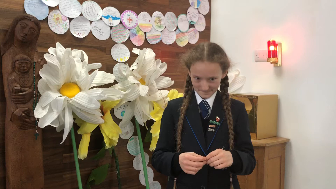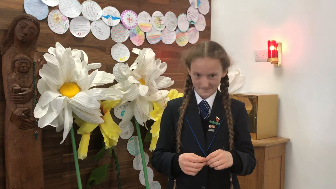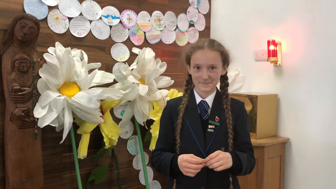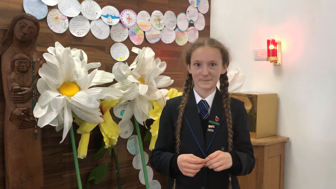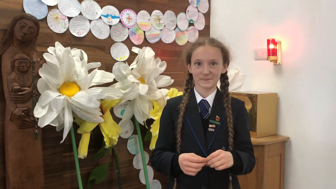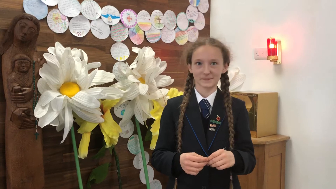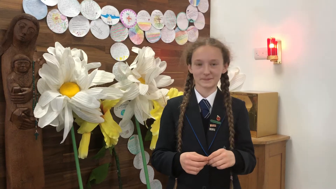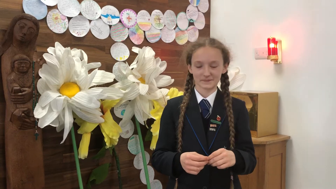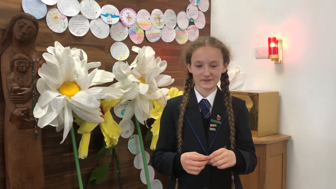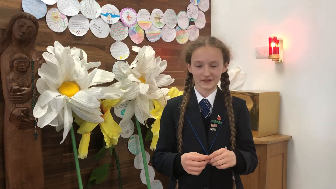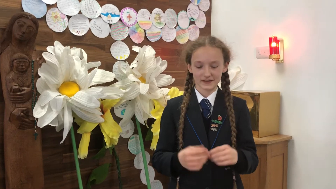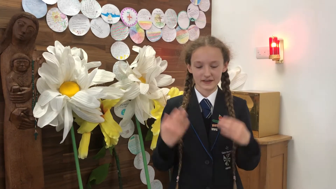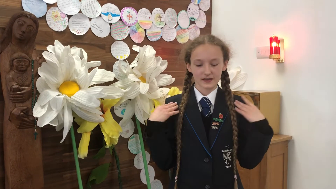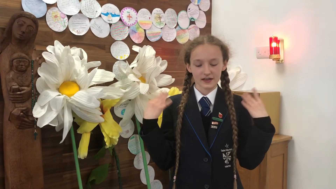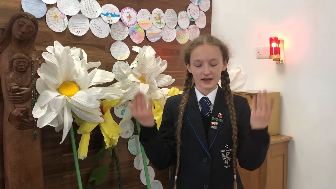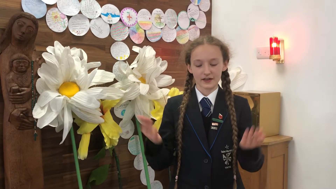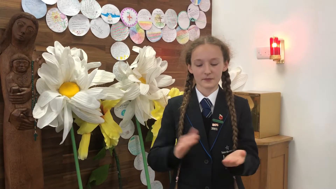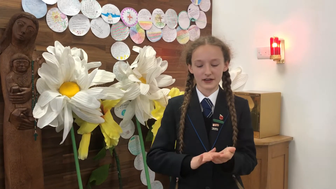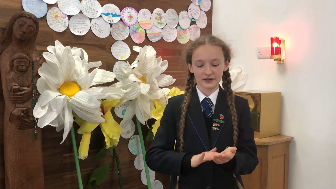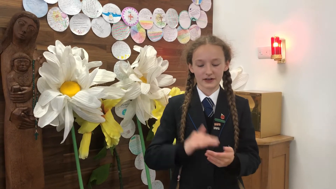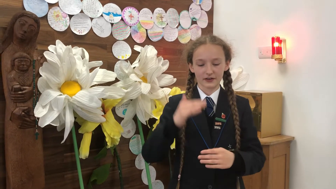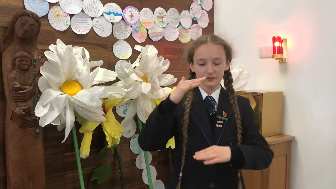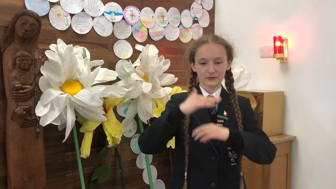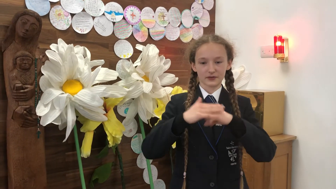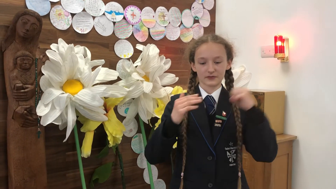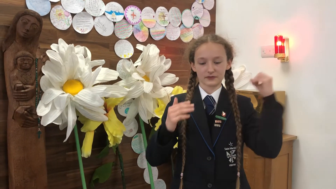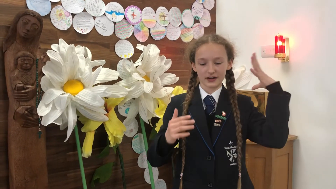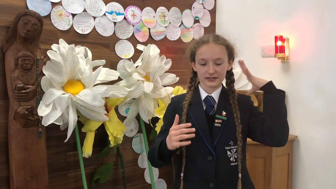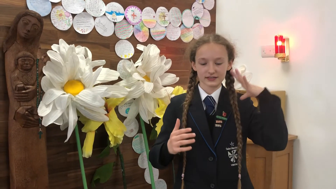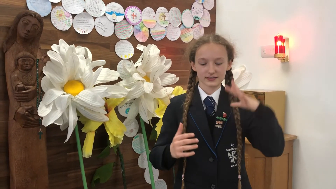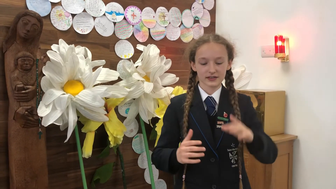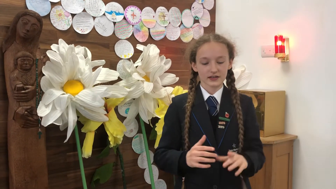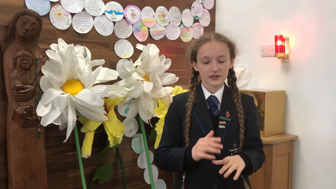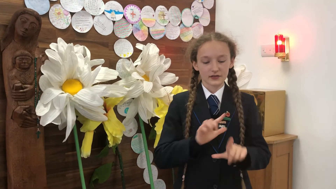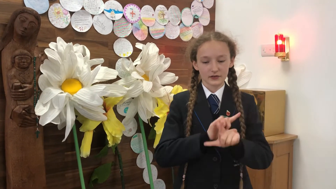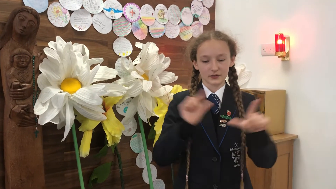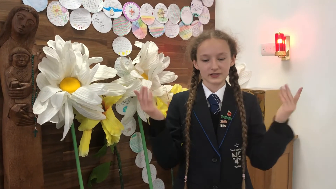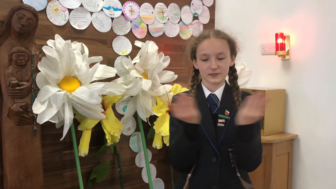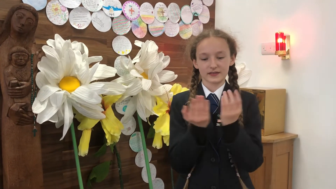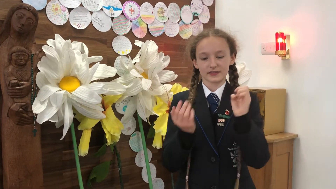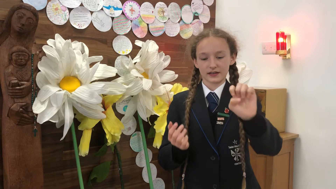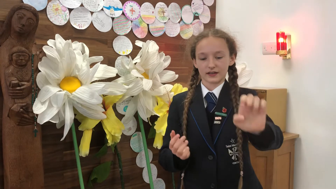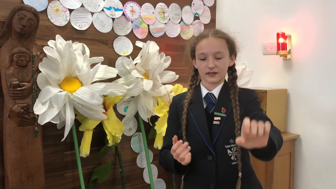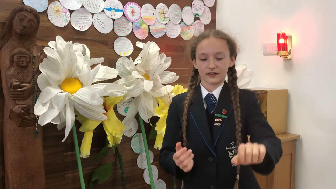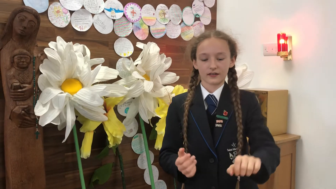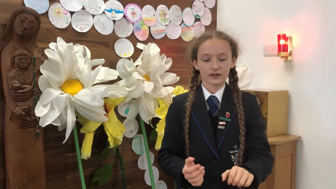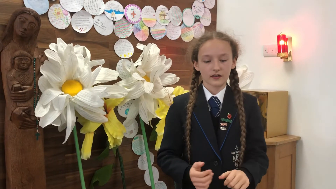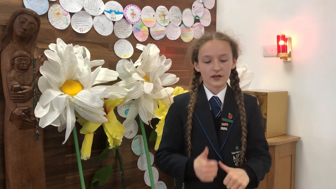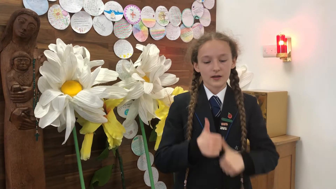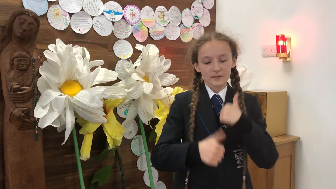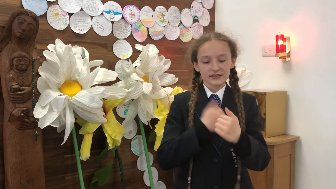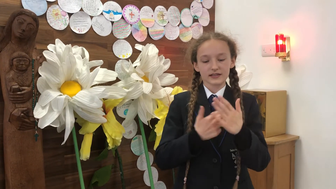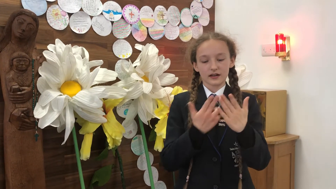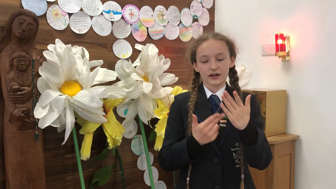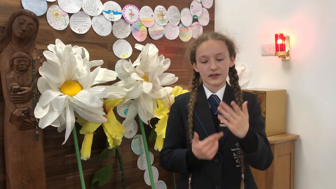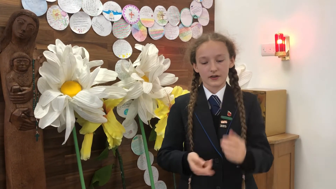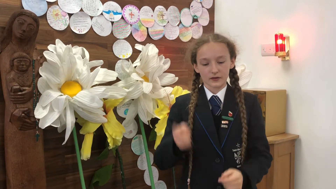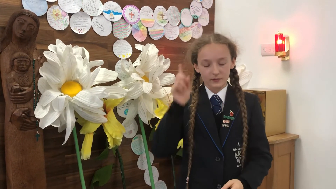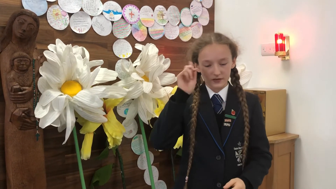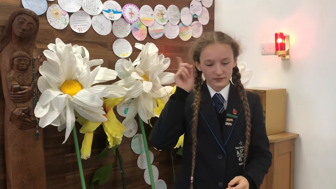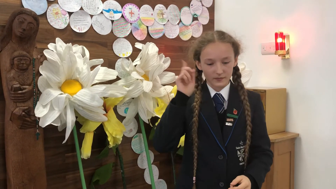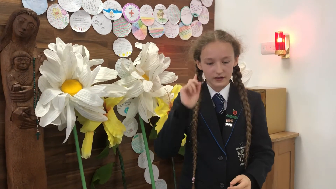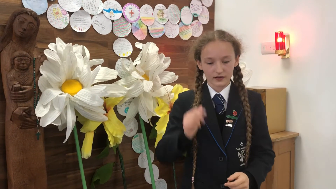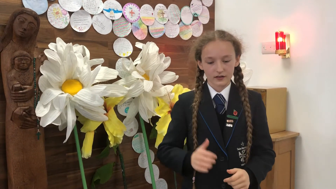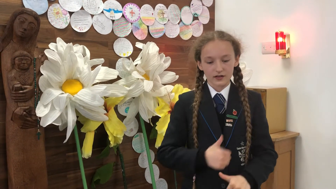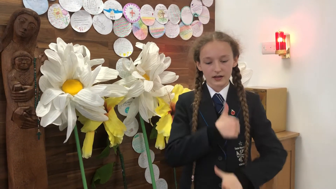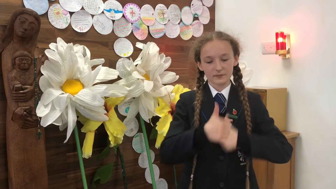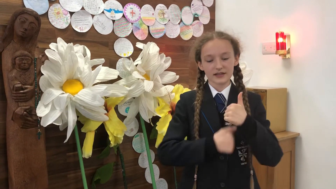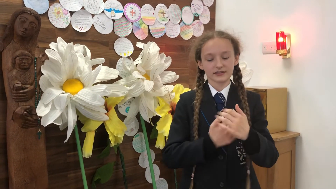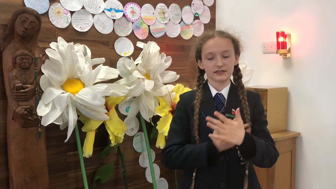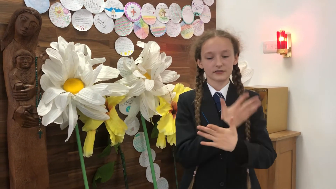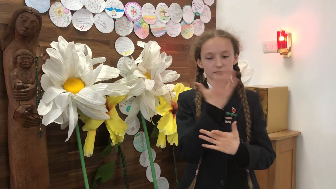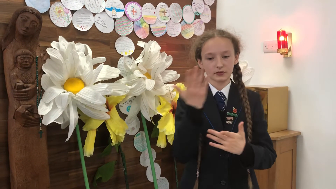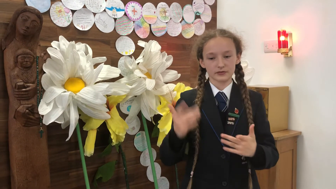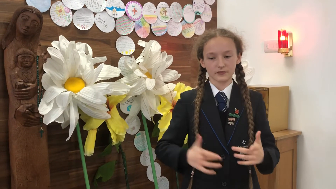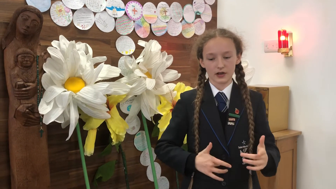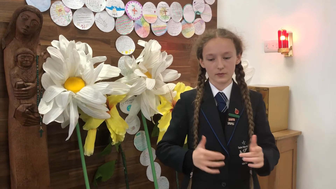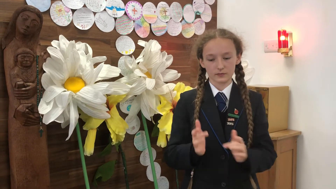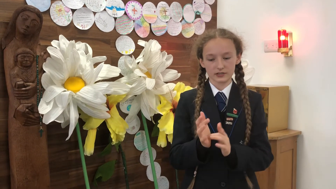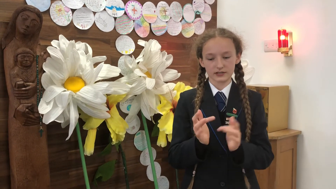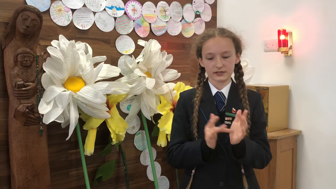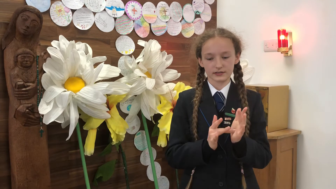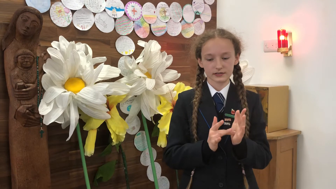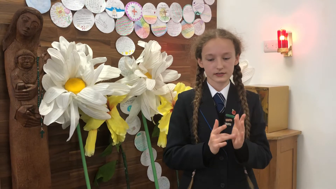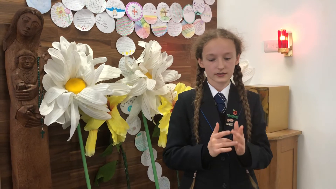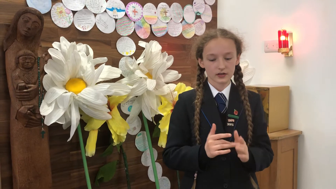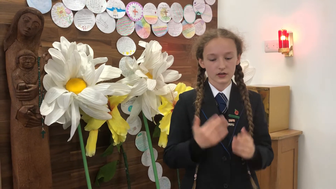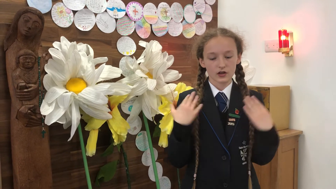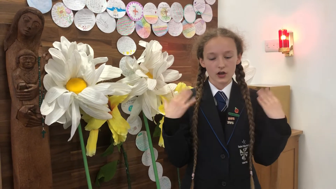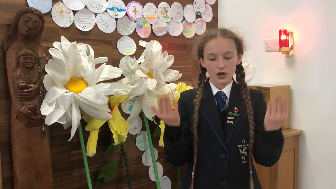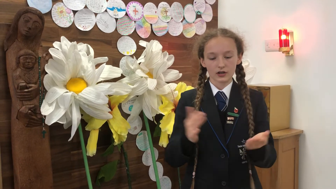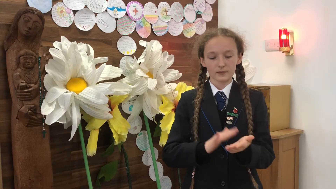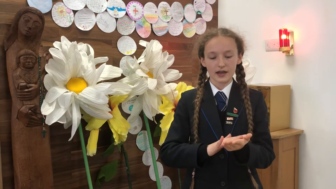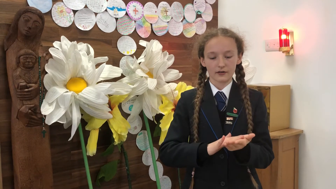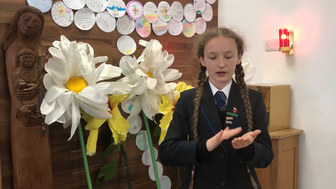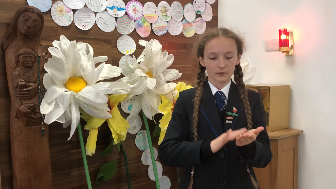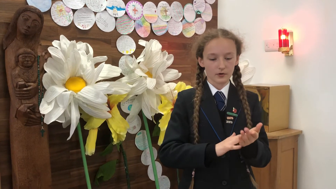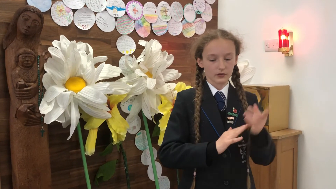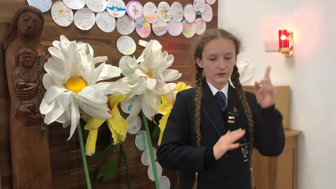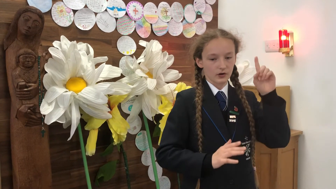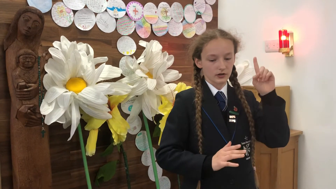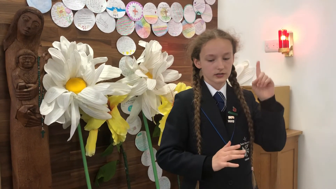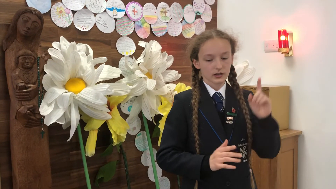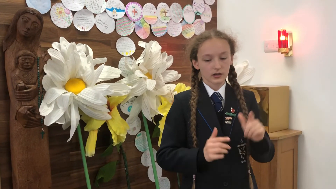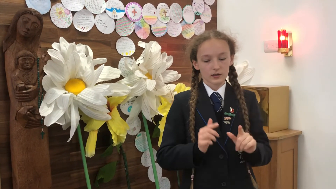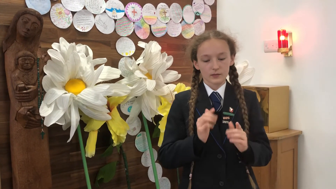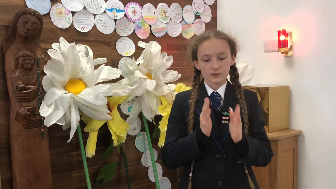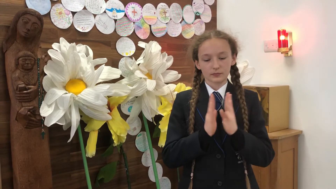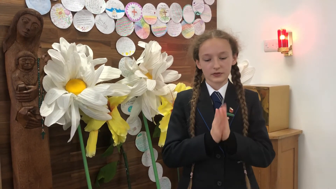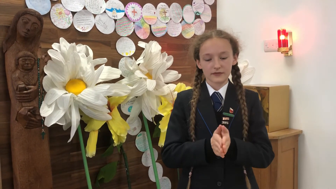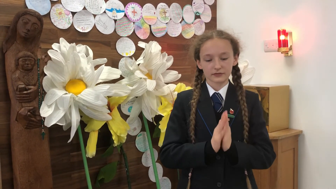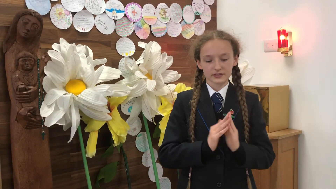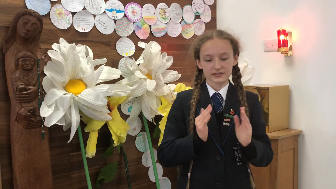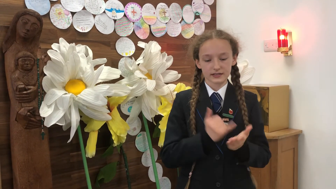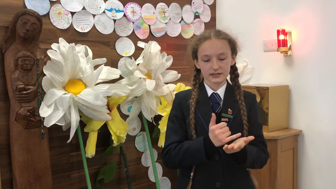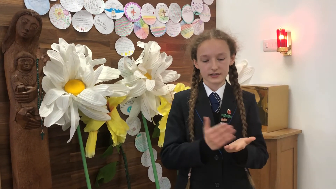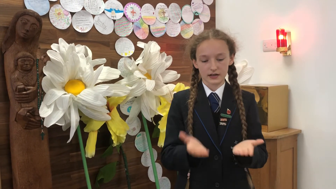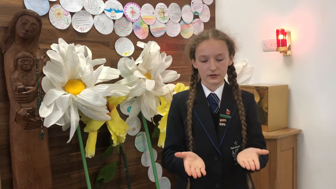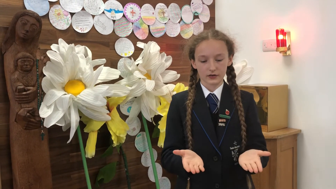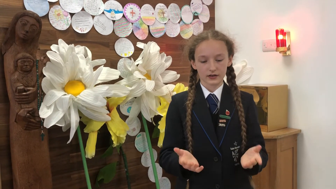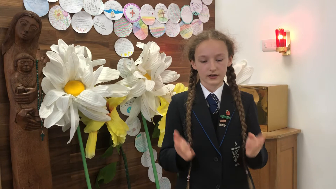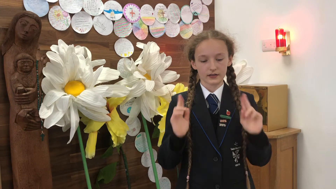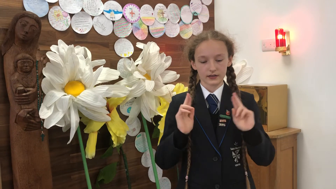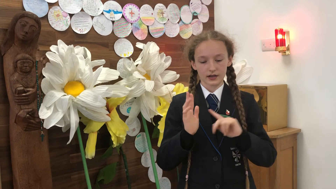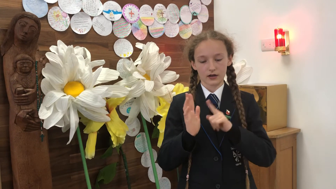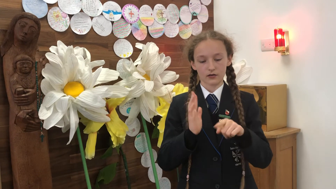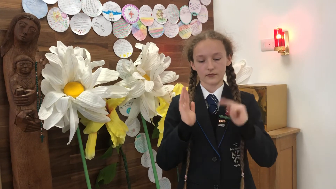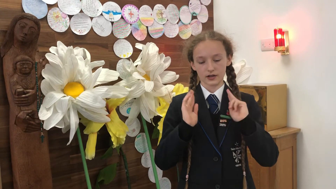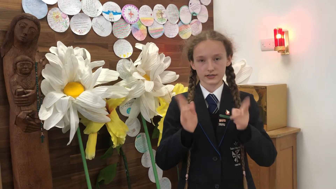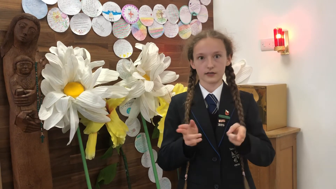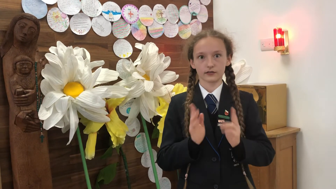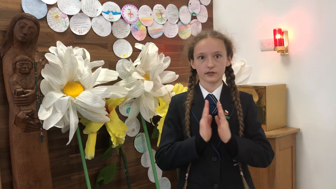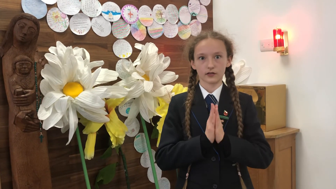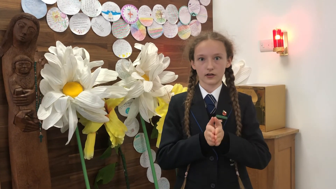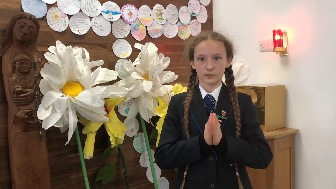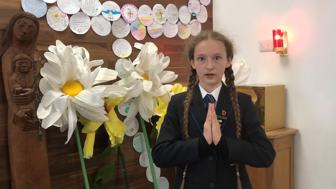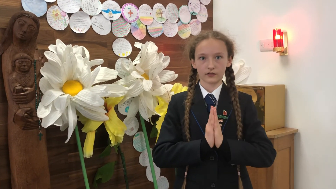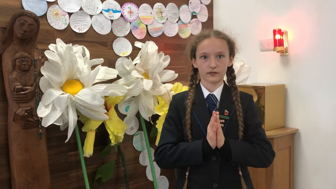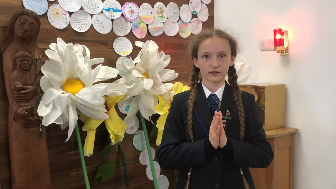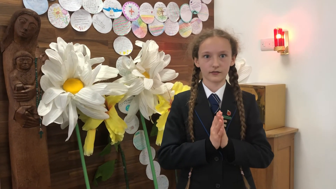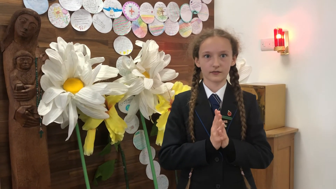Hail Mary